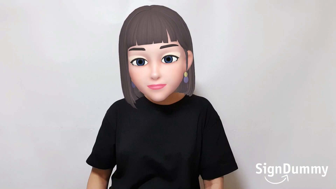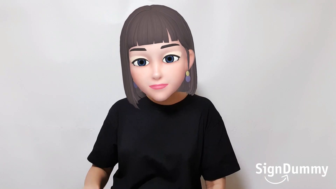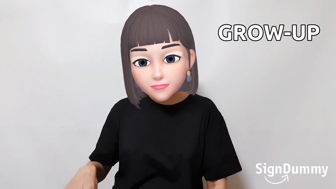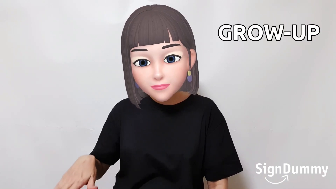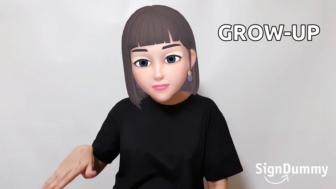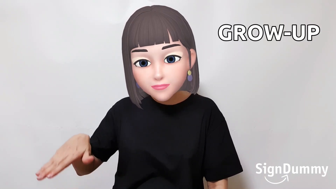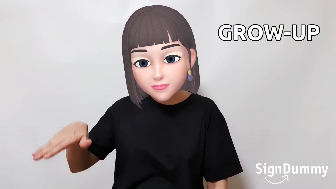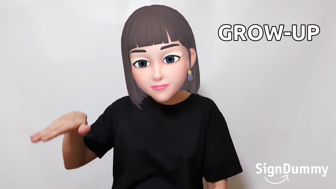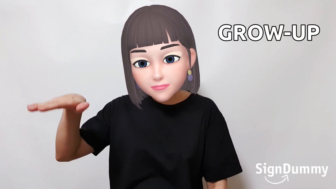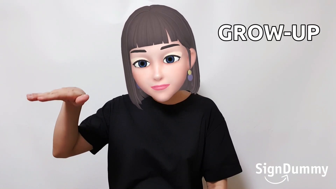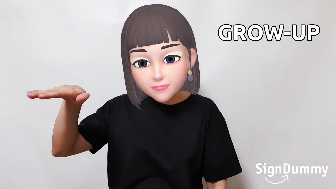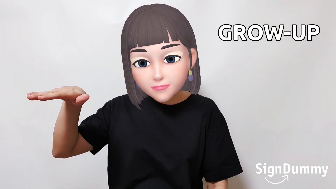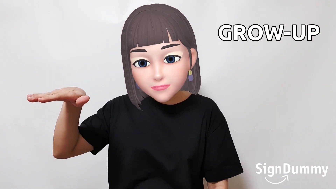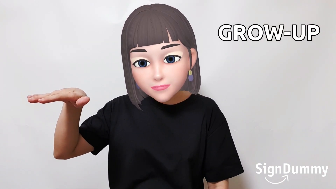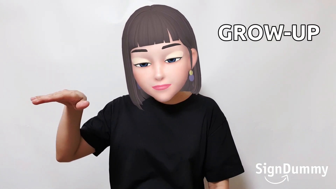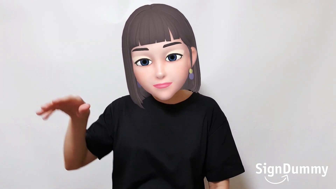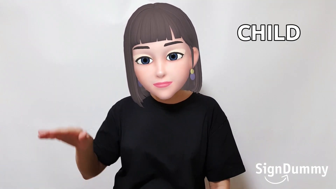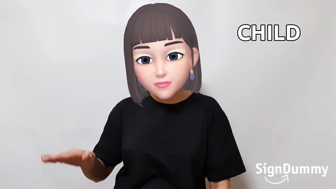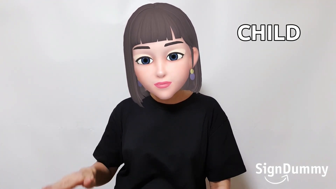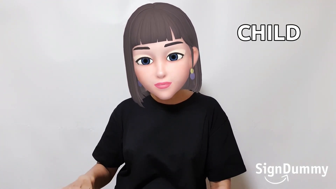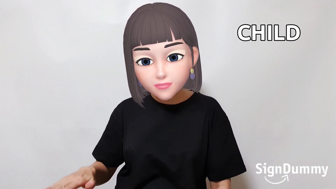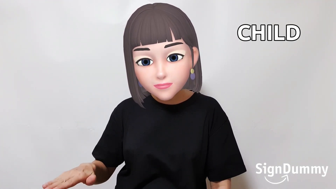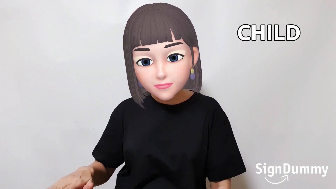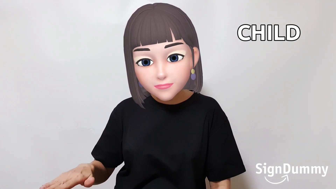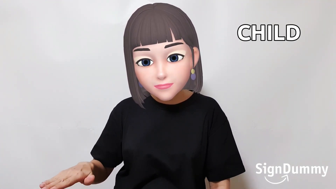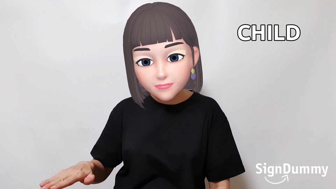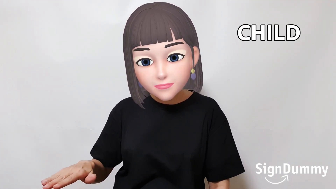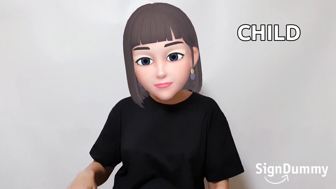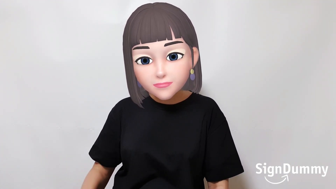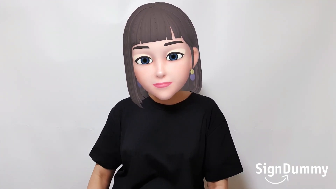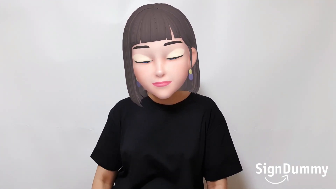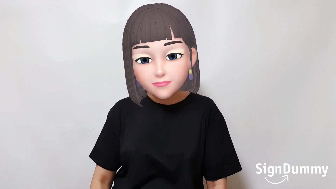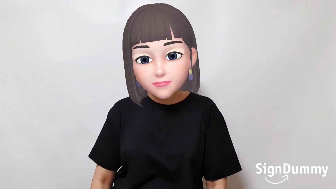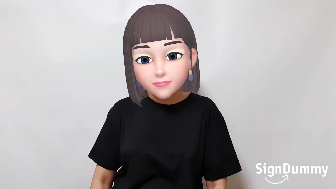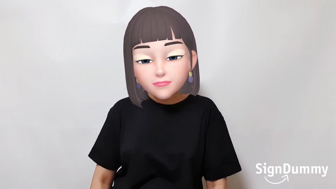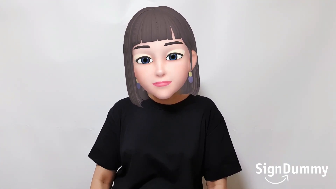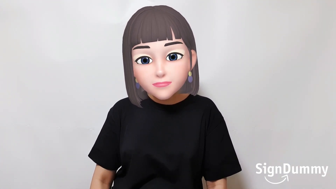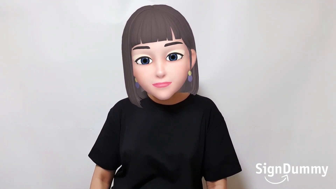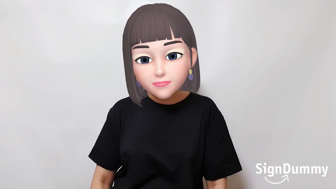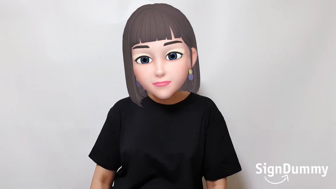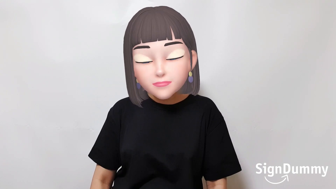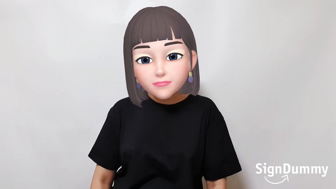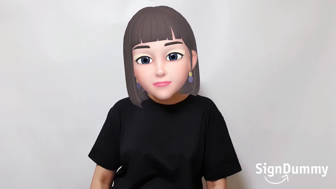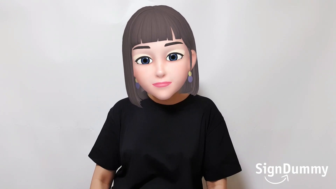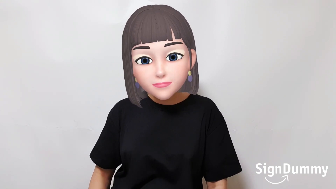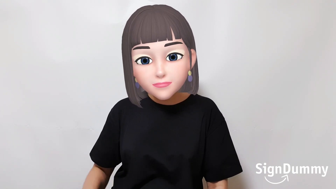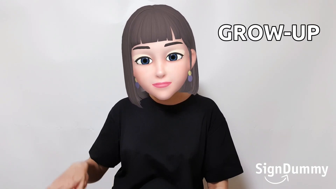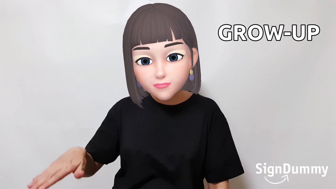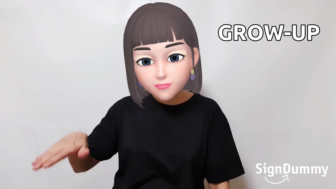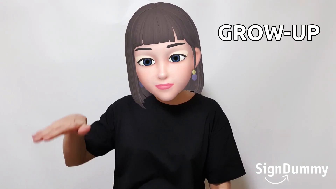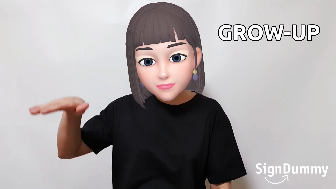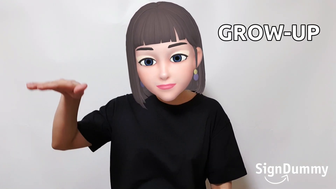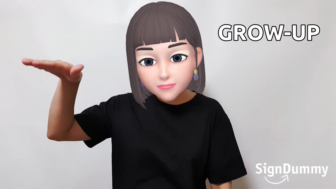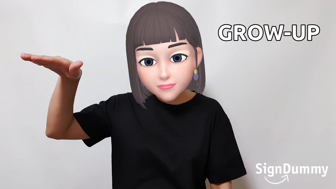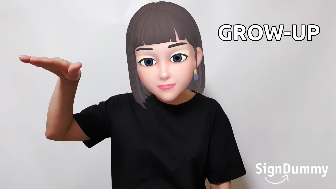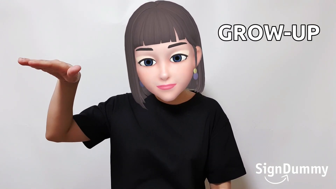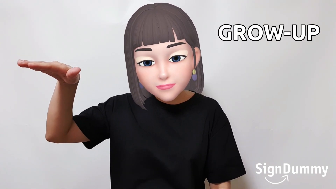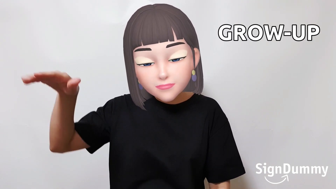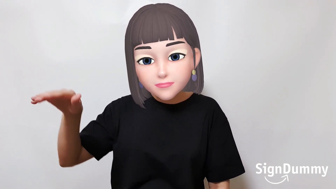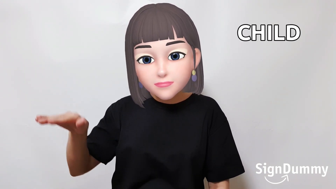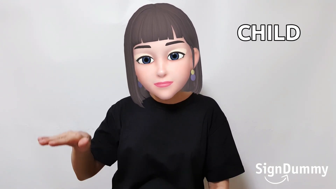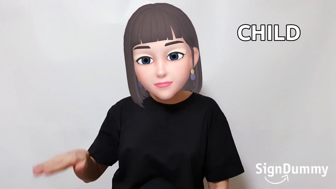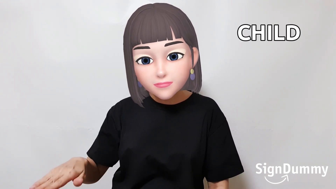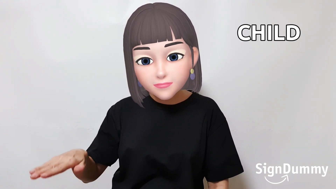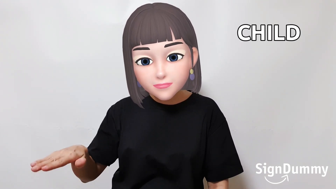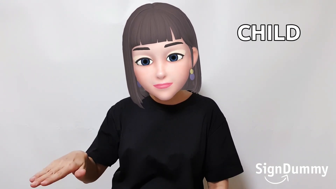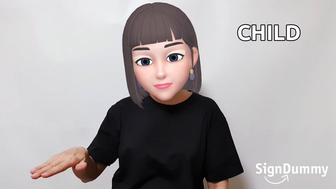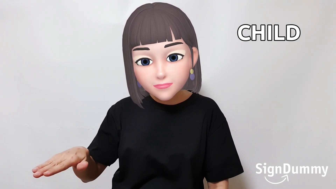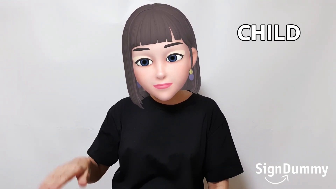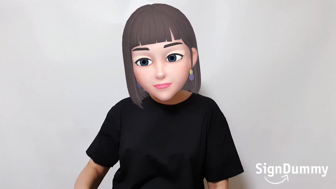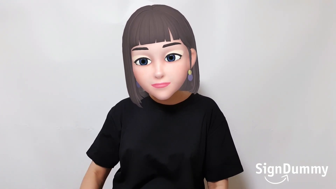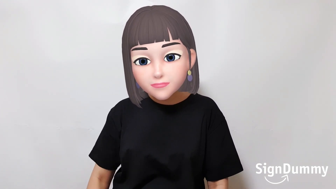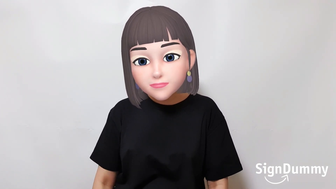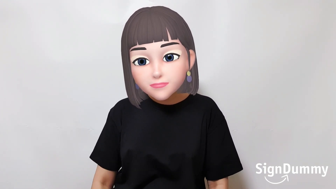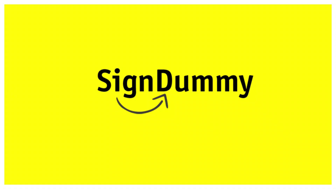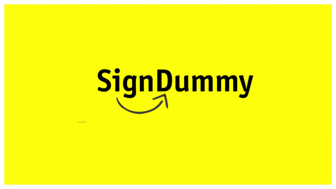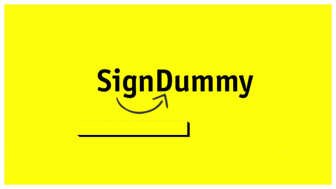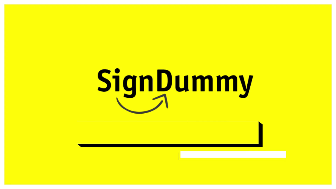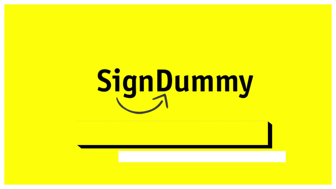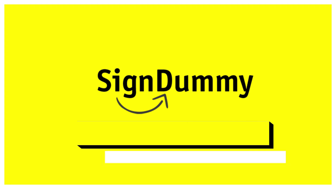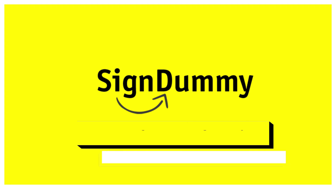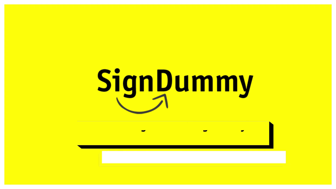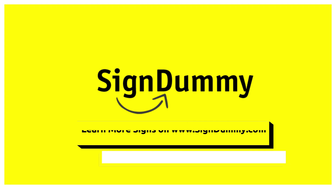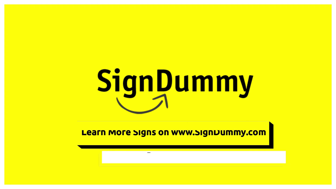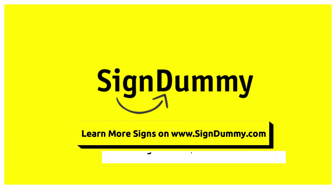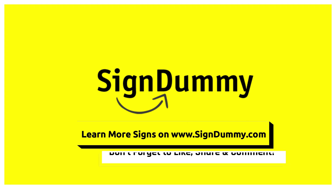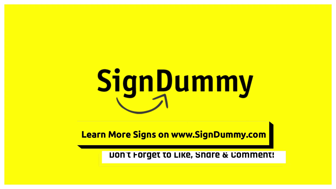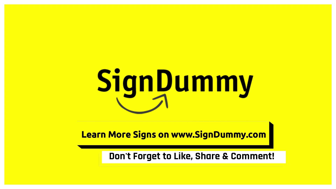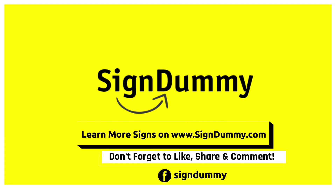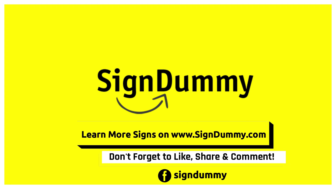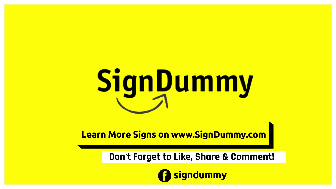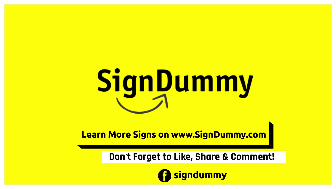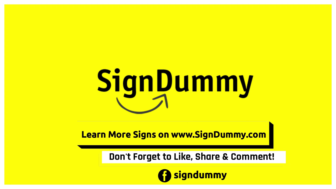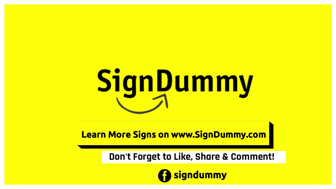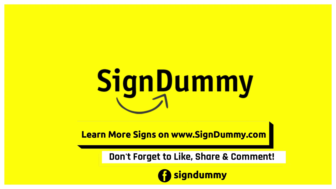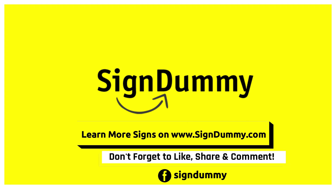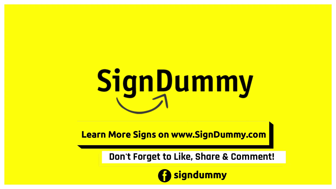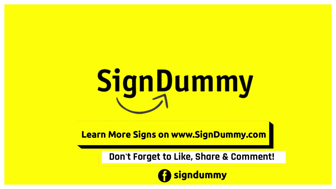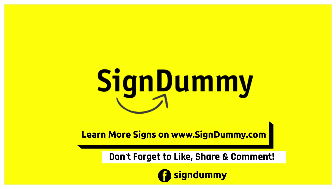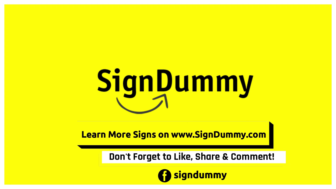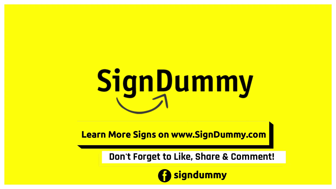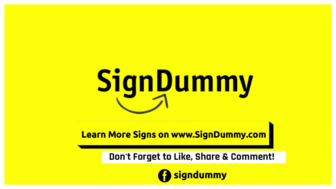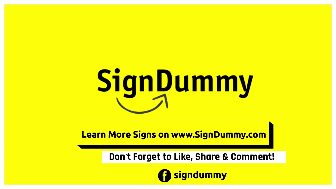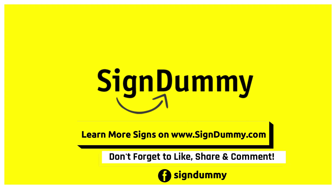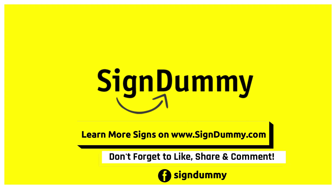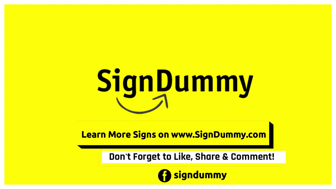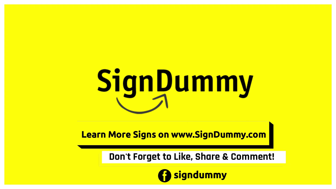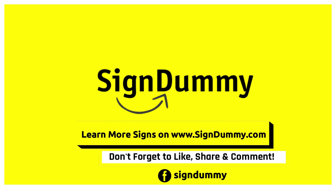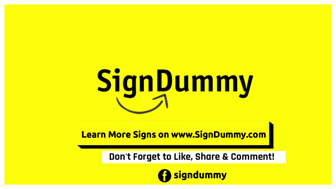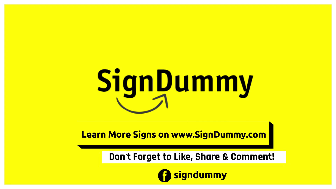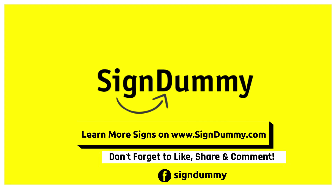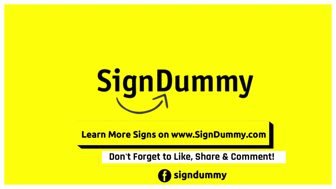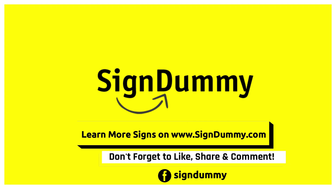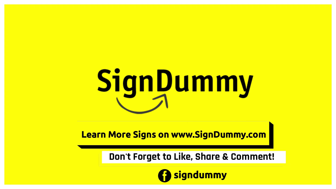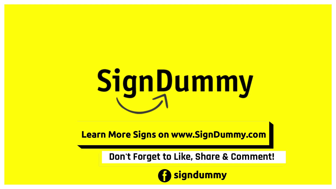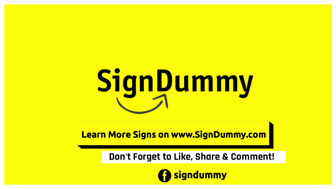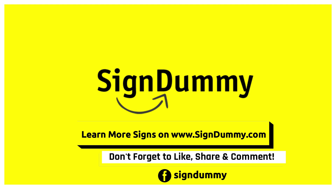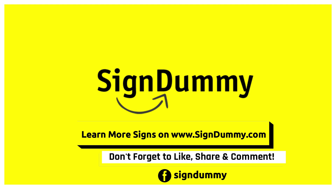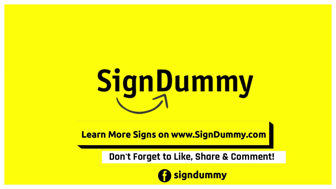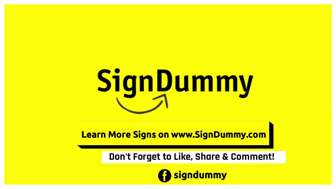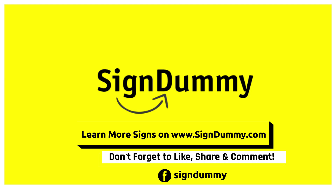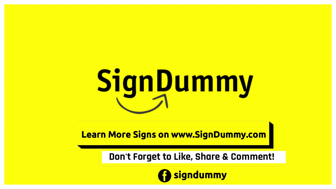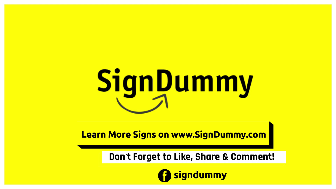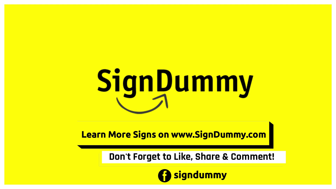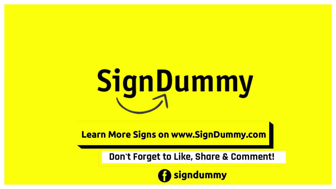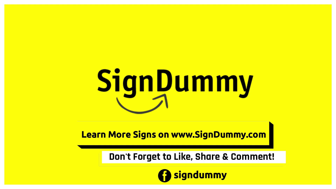Grow-Up - Child